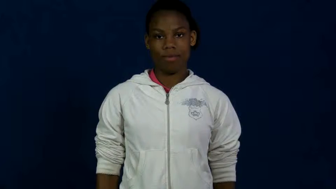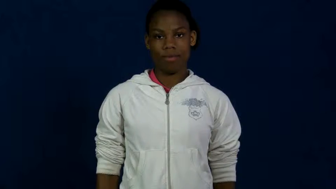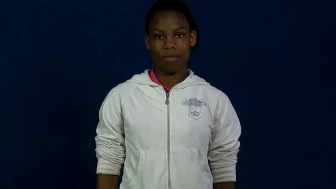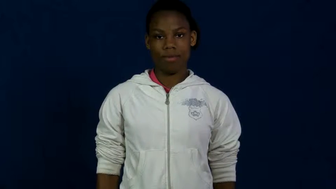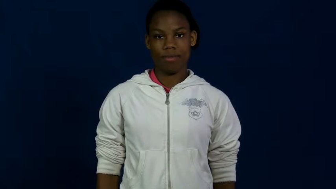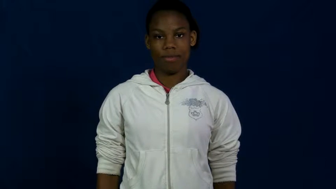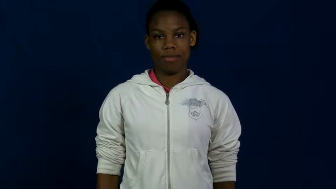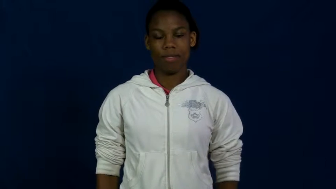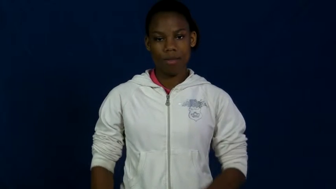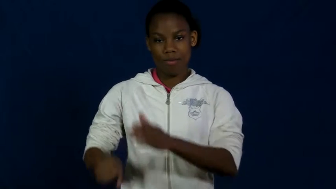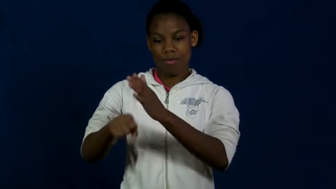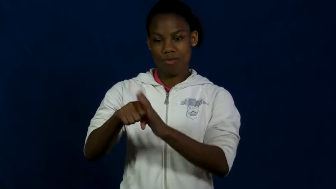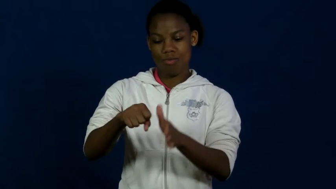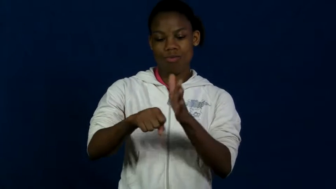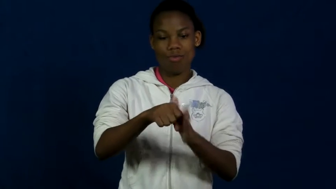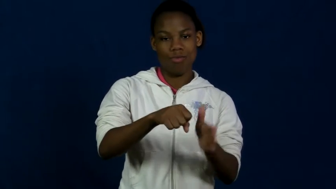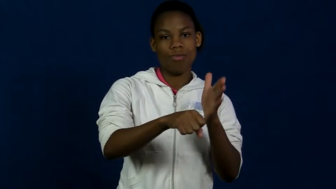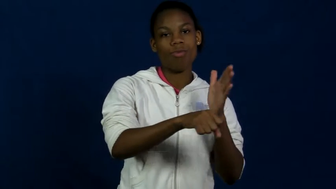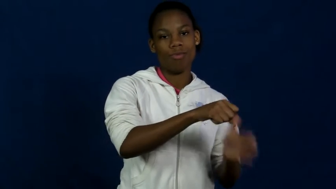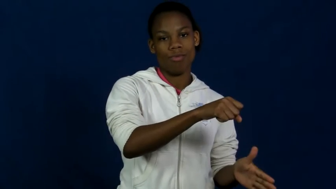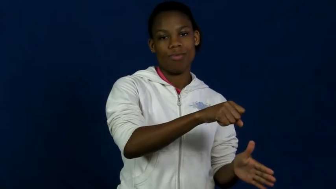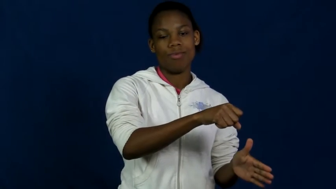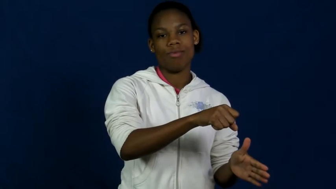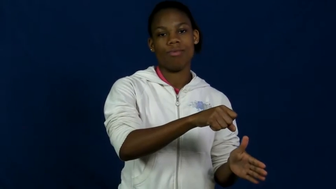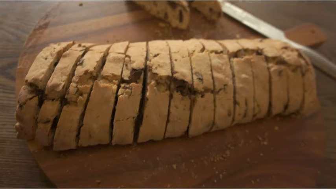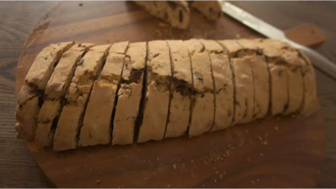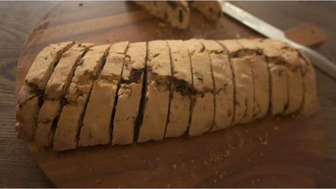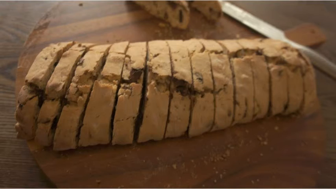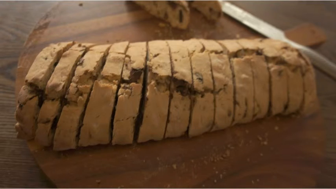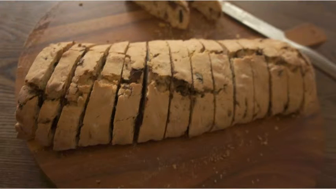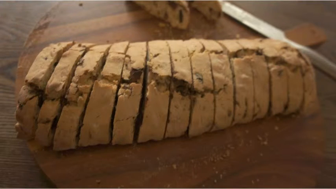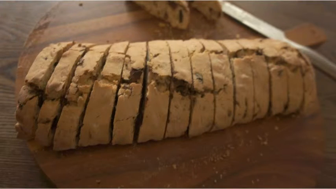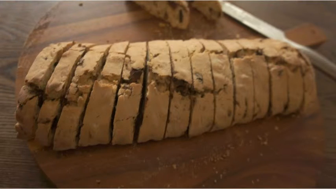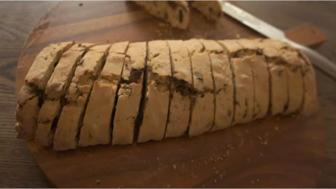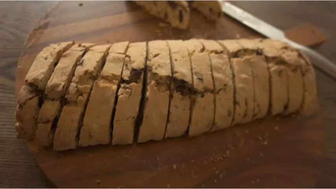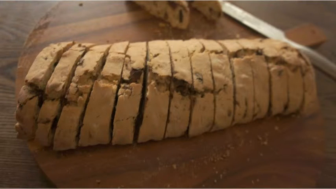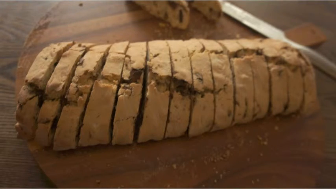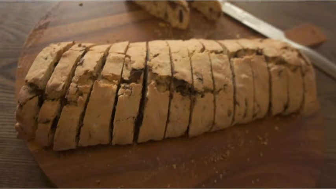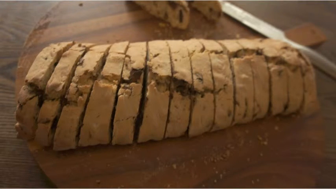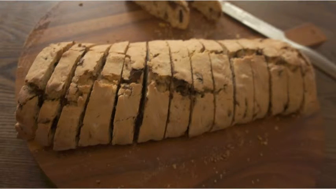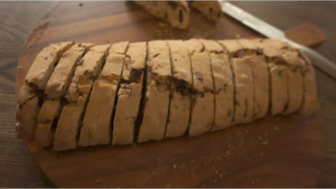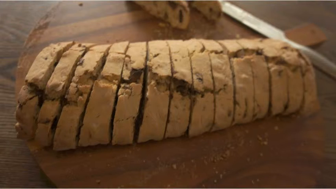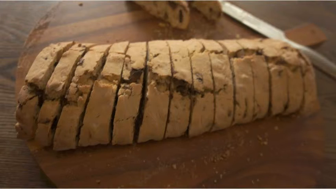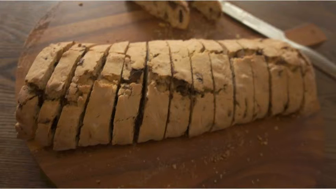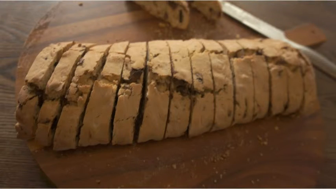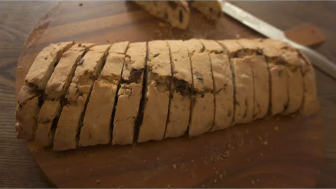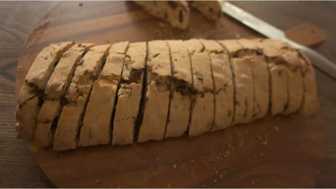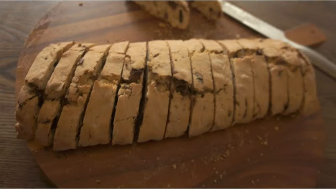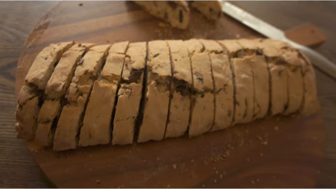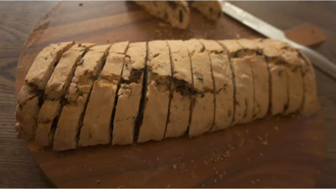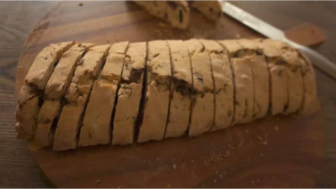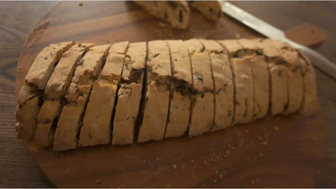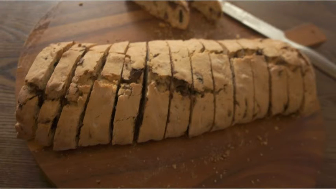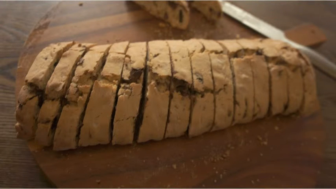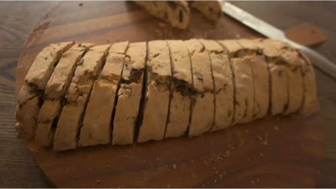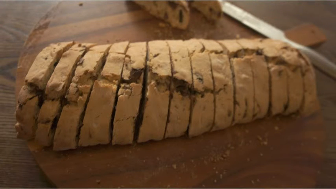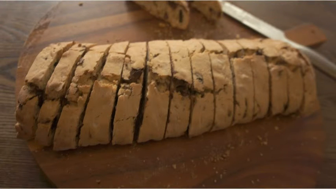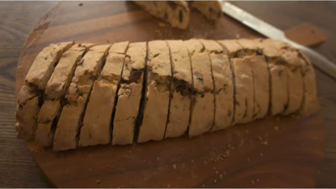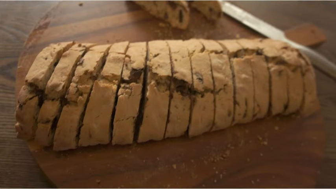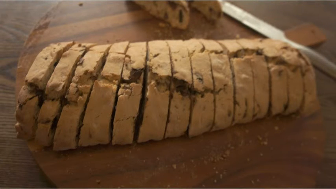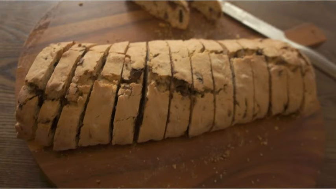slice,slice off,slice up,slice away,cut